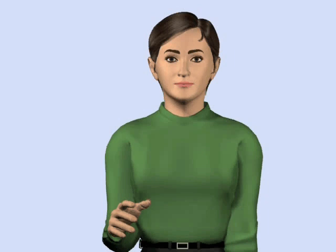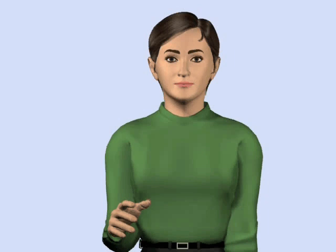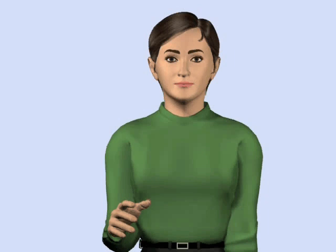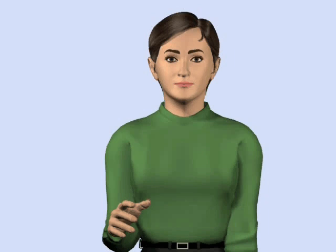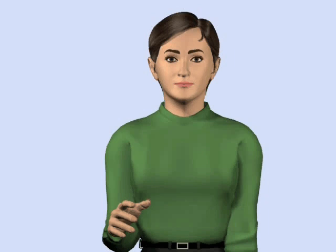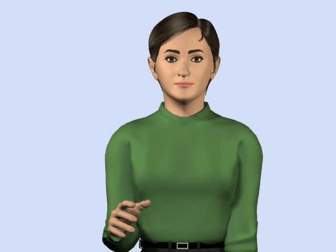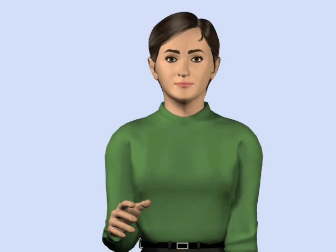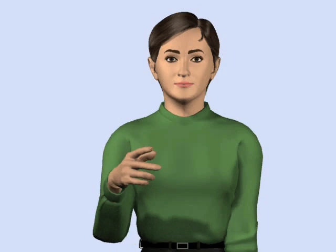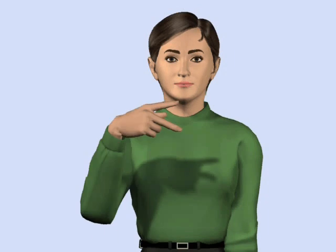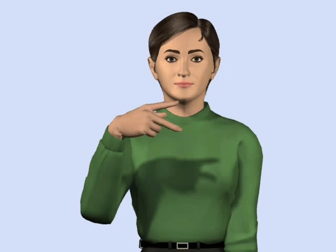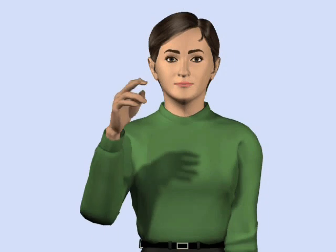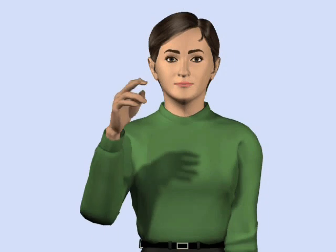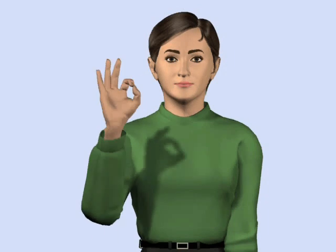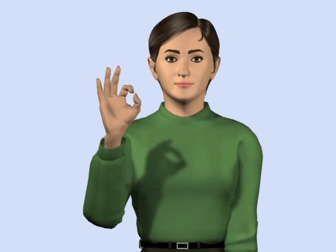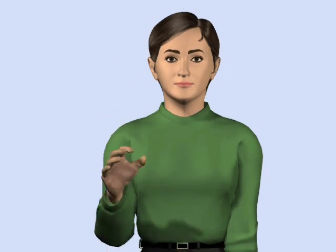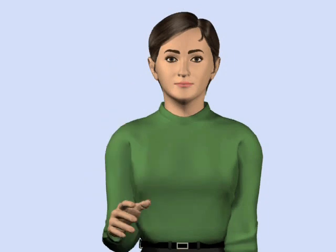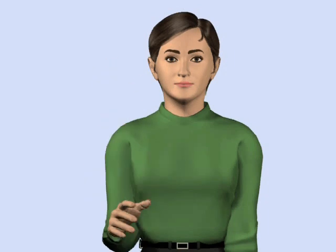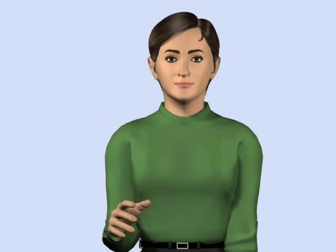Post Falls,ID